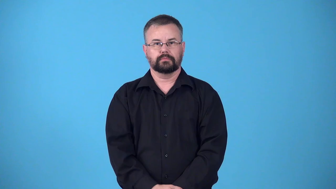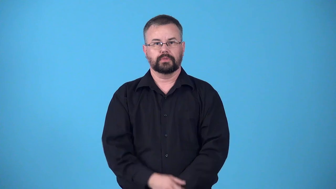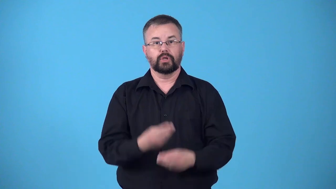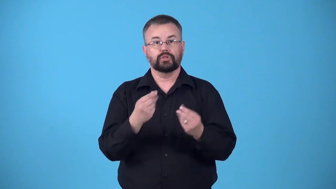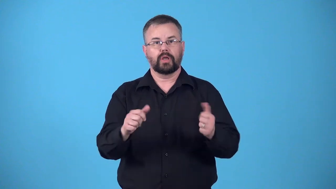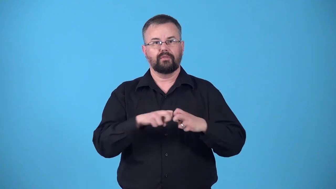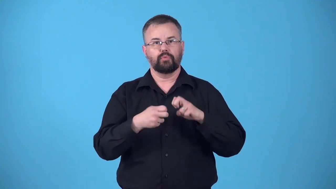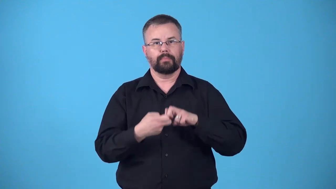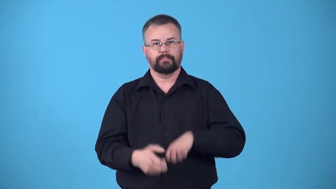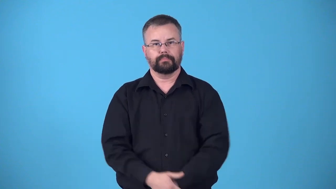crack the code